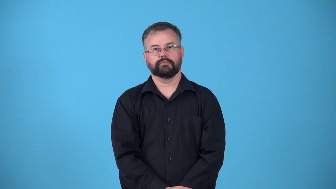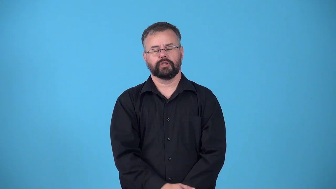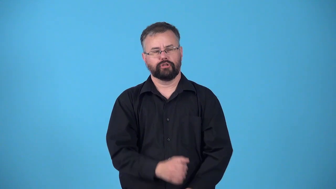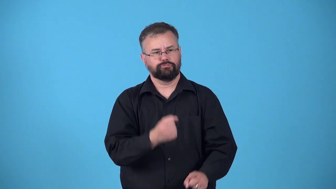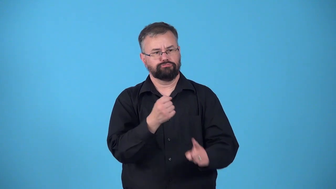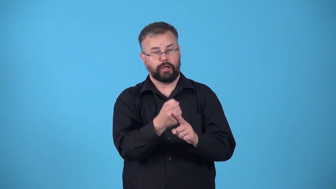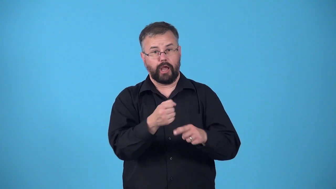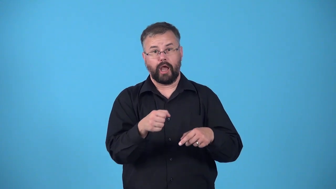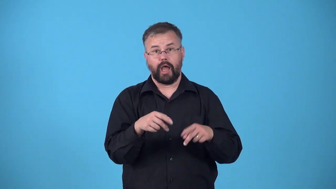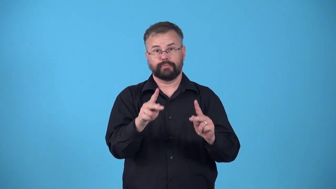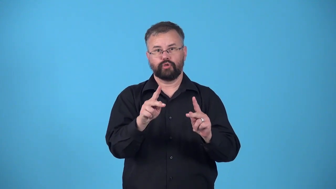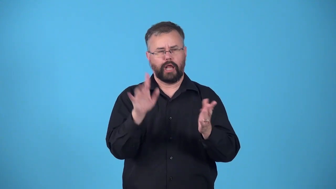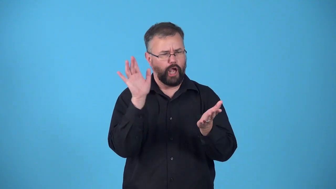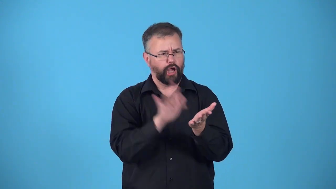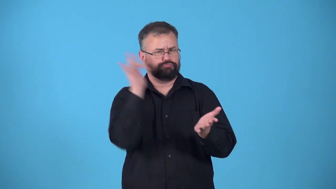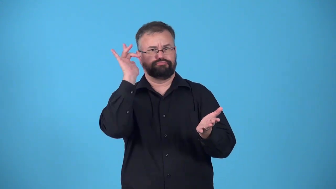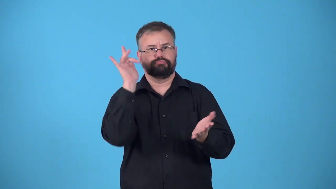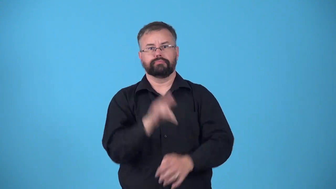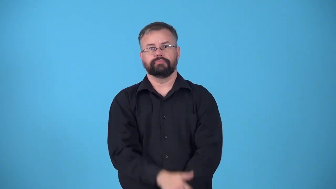grasp opportunity